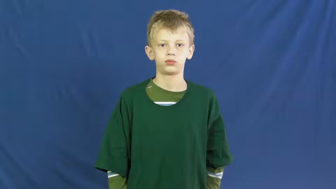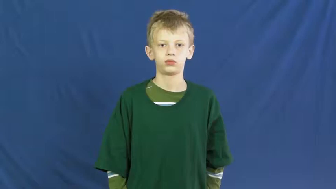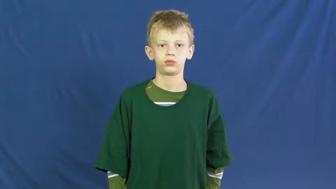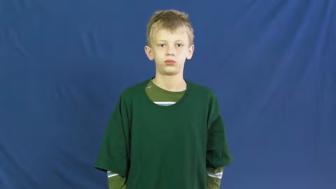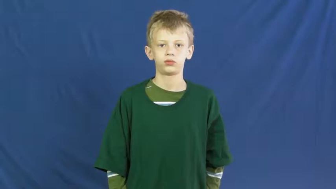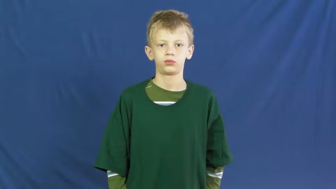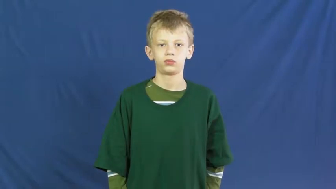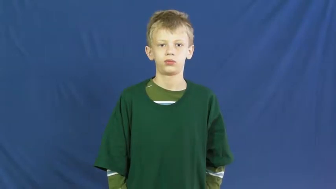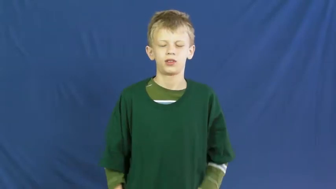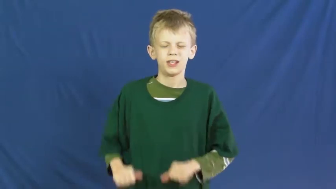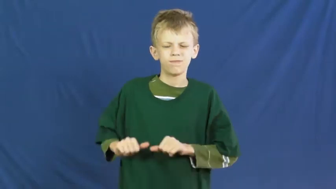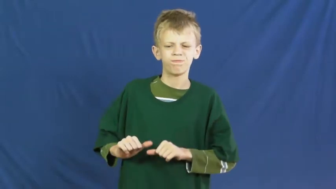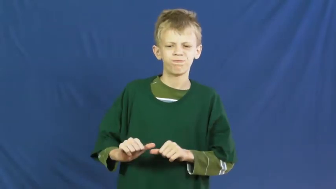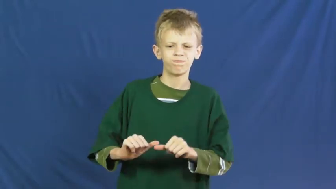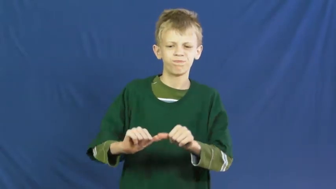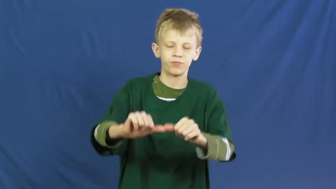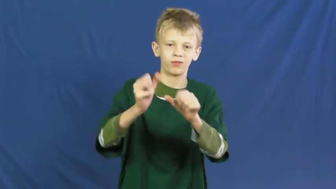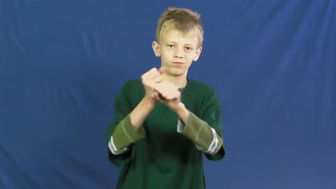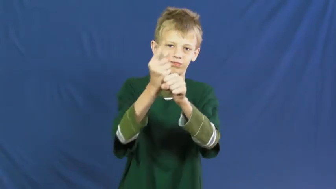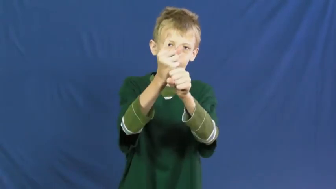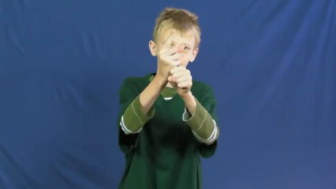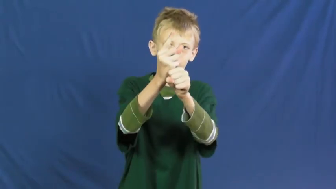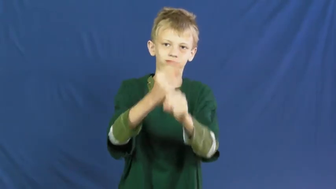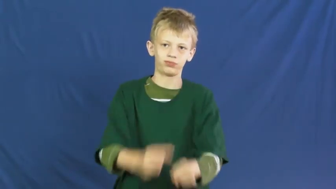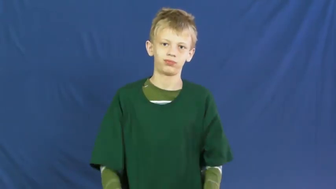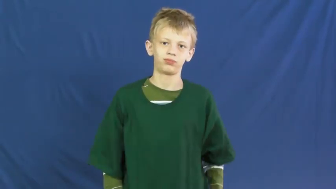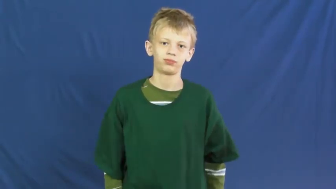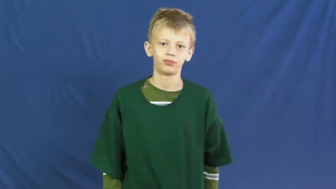perennial